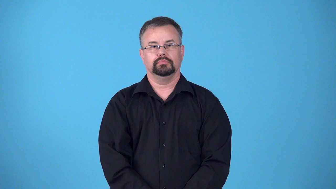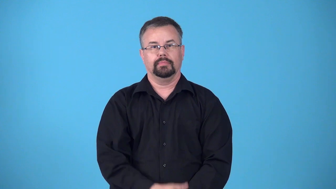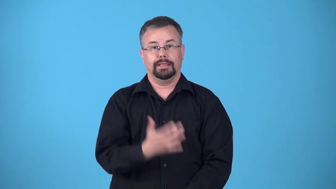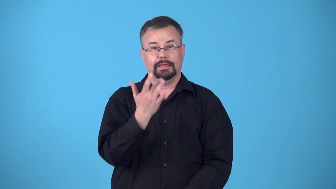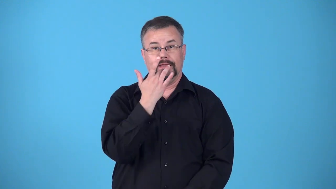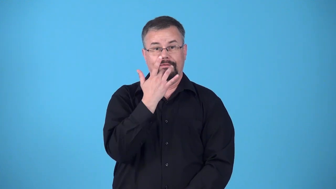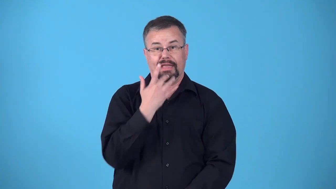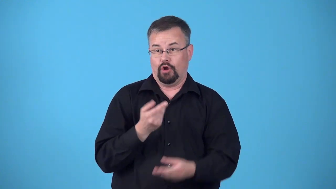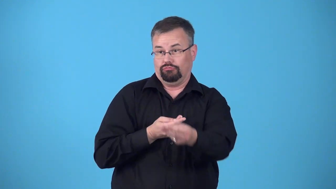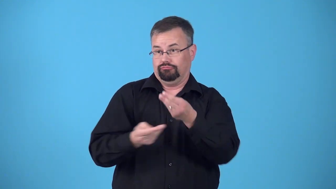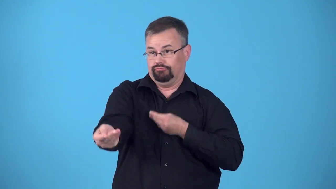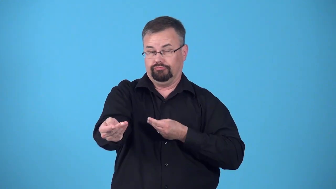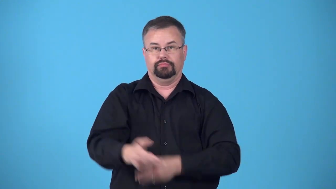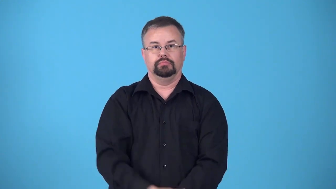one hand washes the other